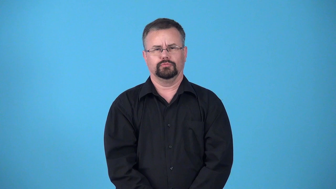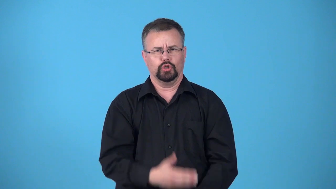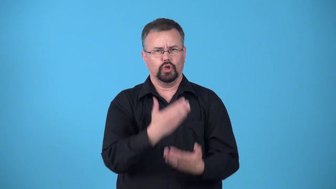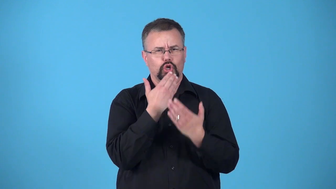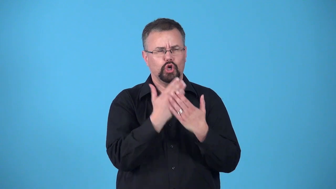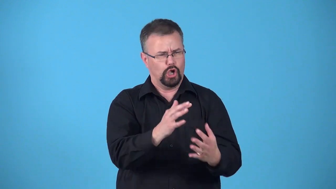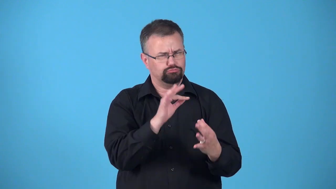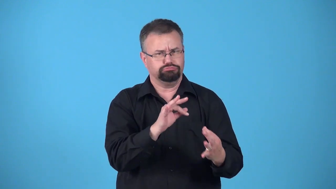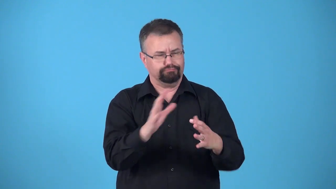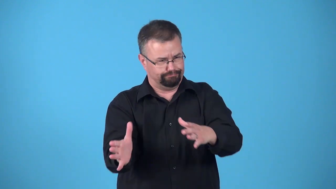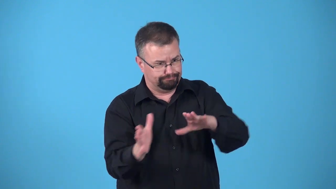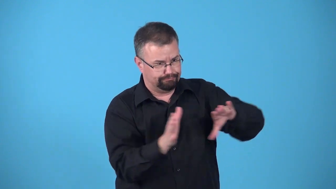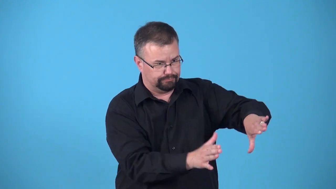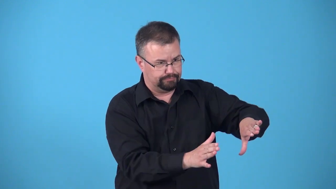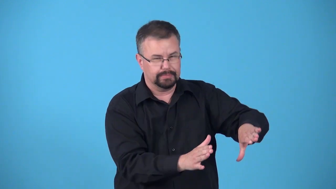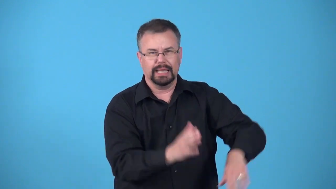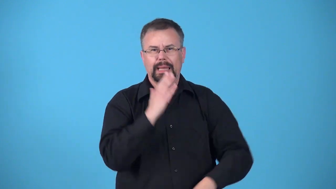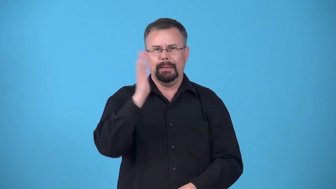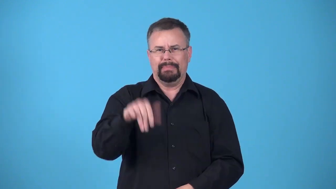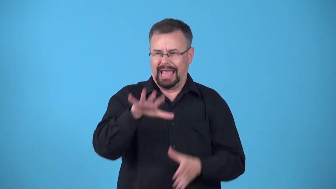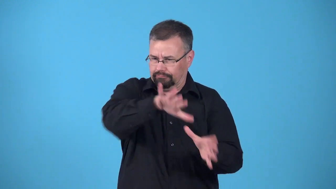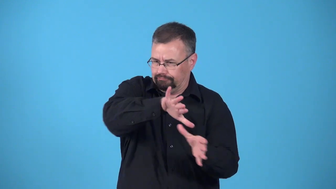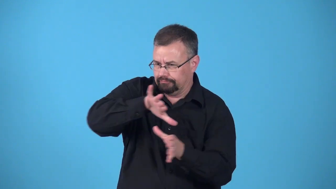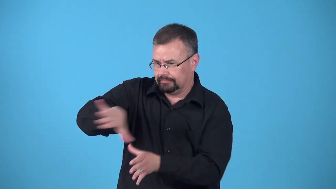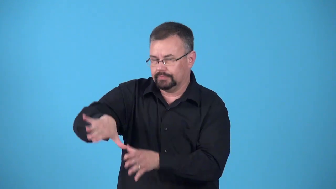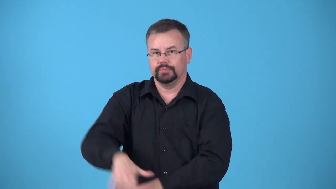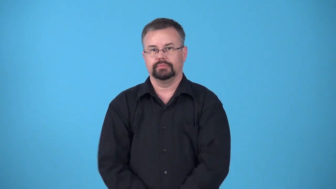separate the sheep from the goats